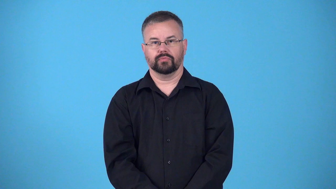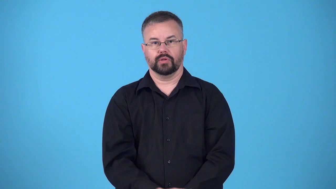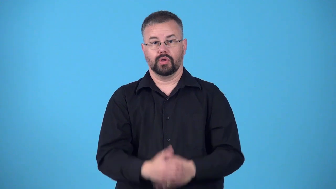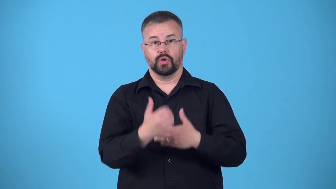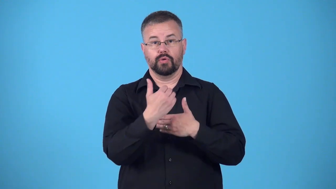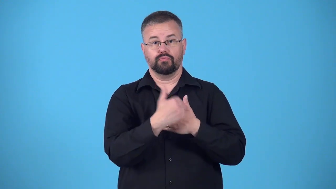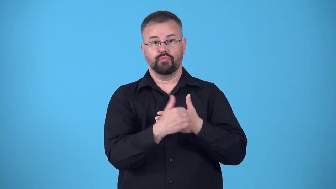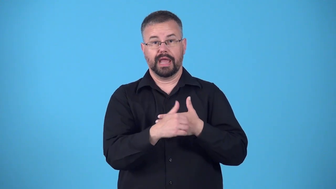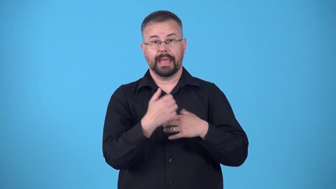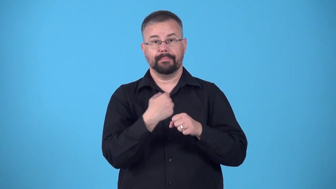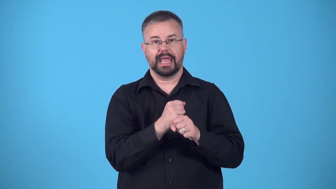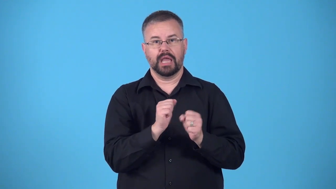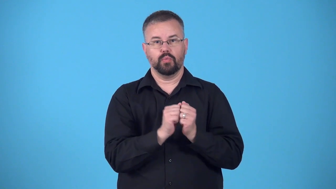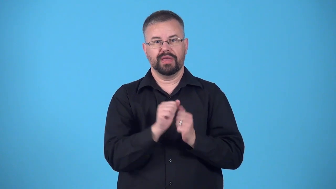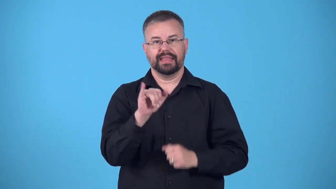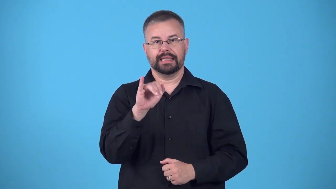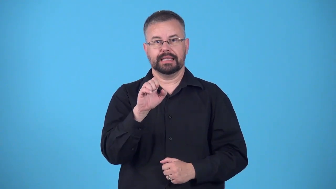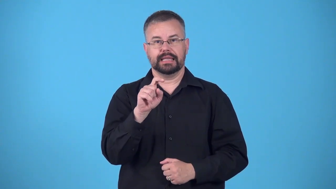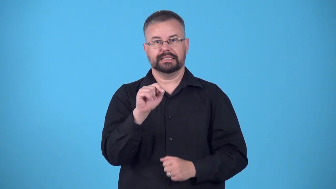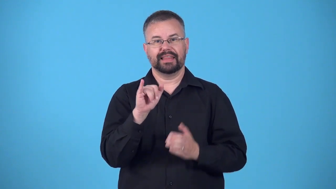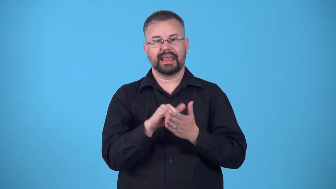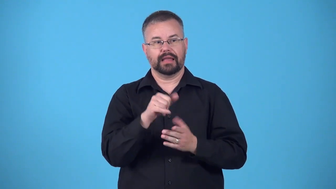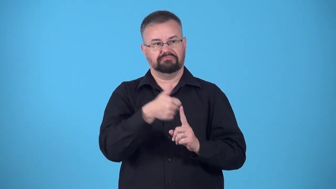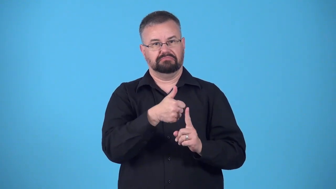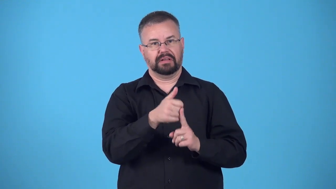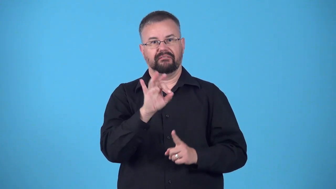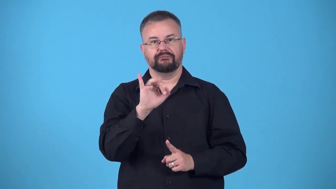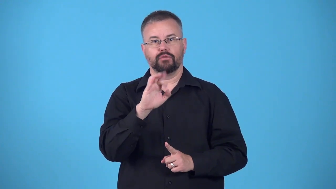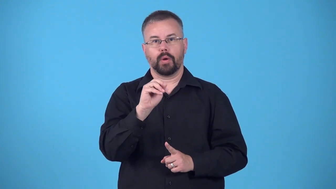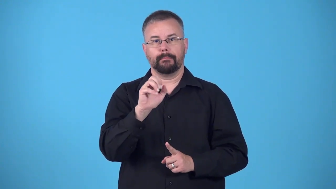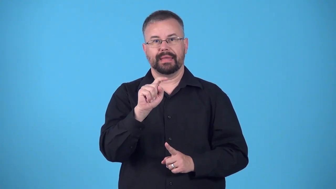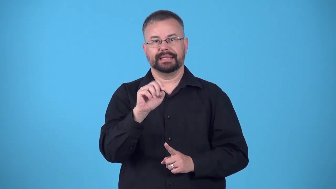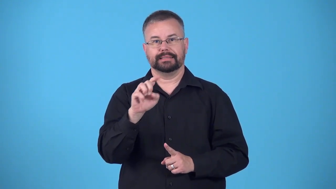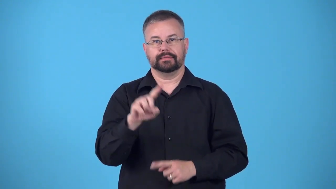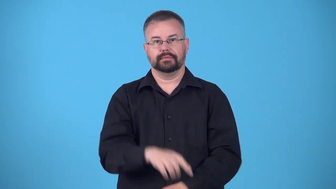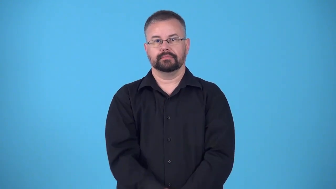sourdough